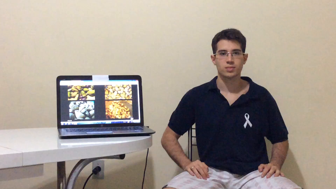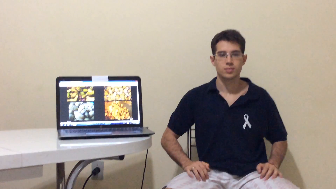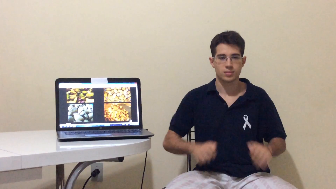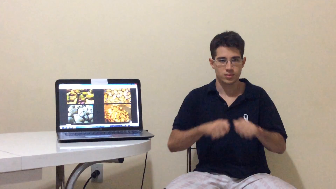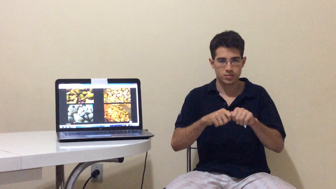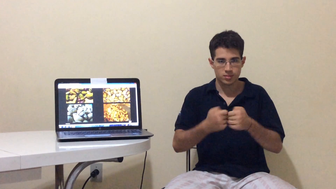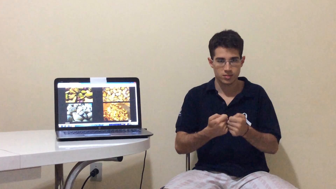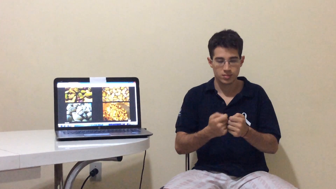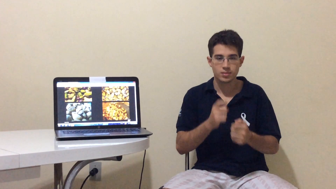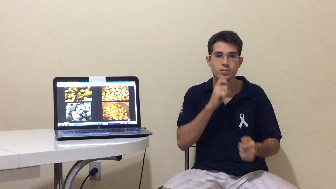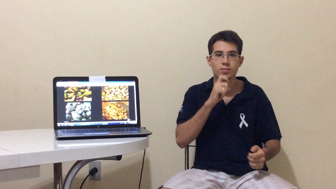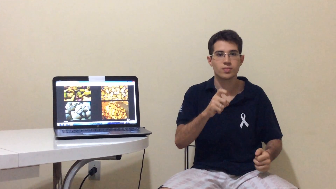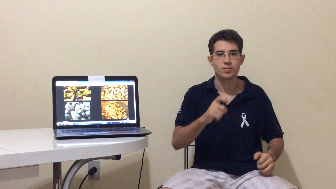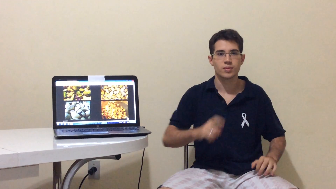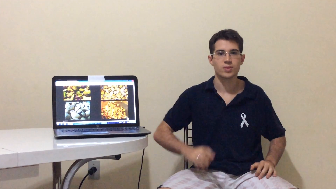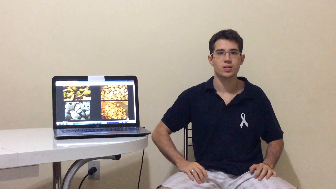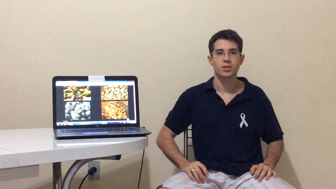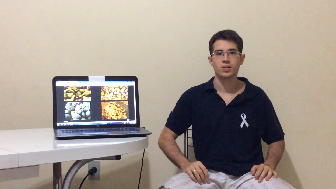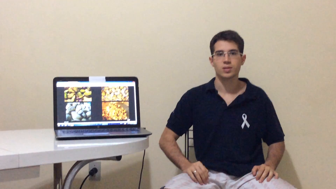pistachio